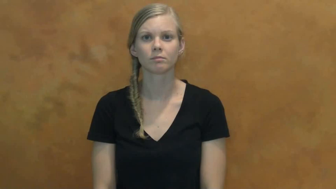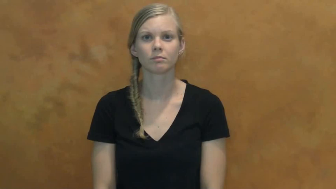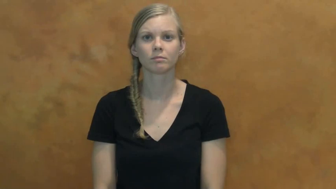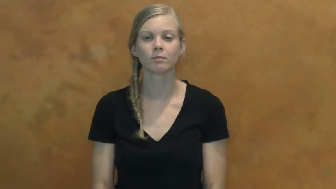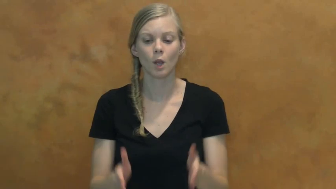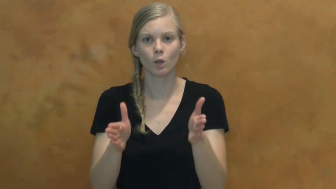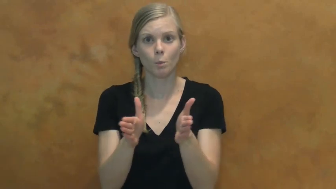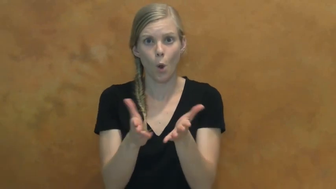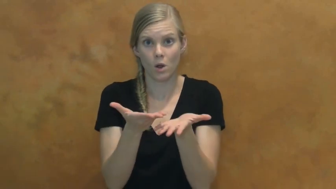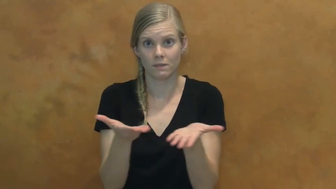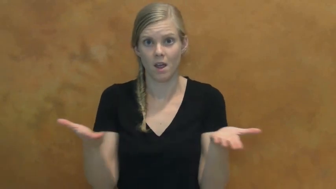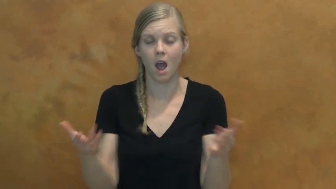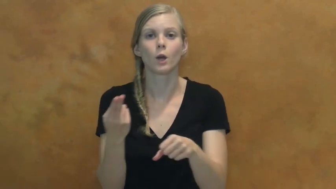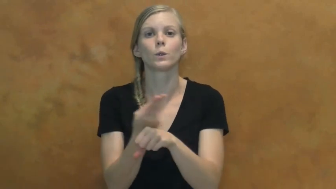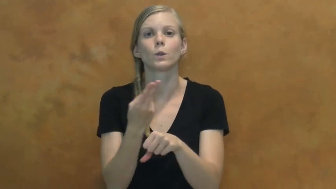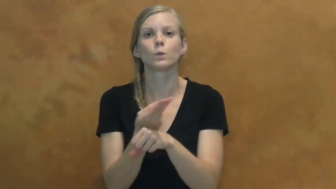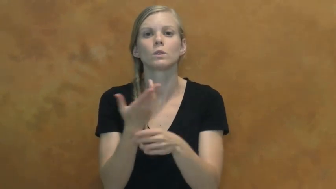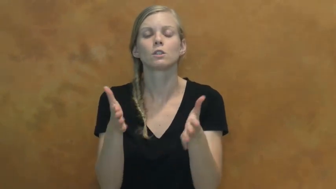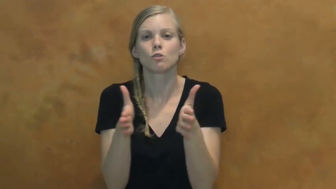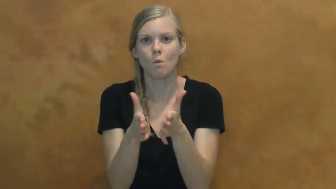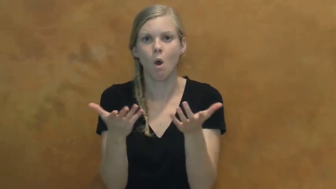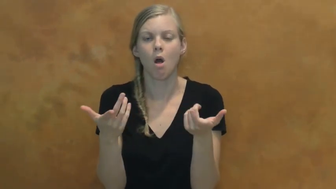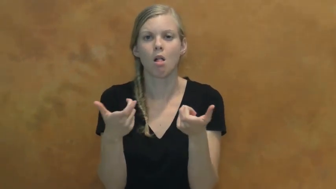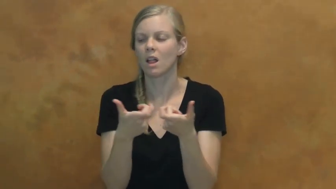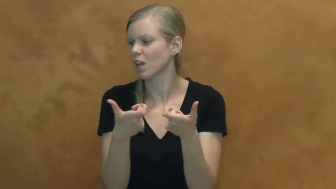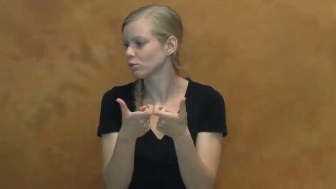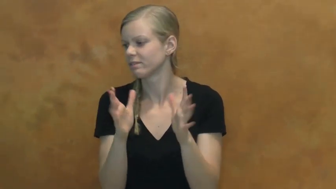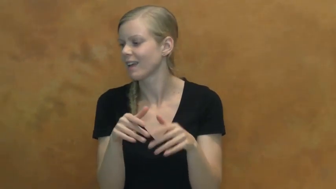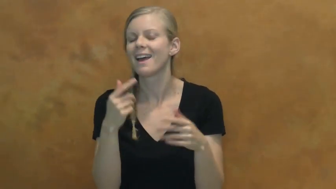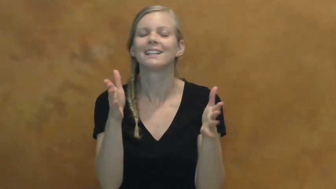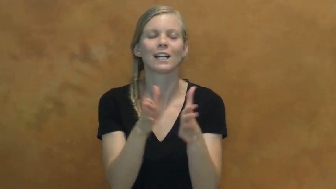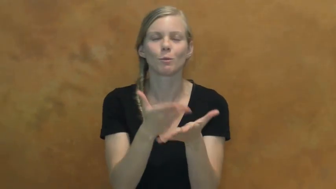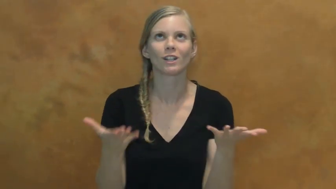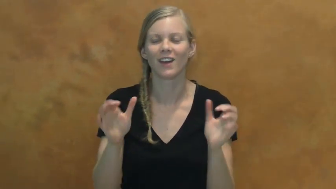magnetic field